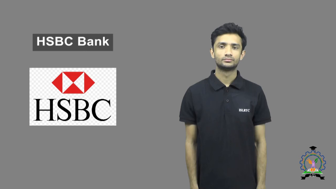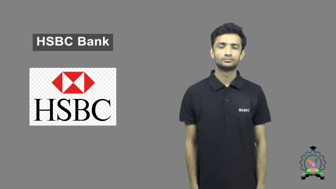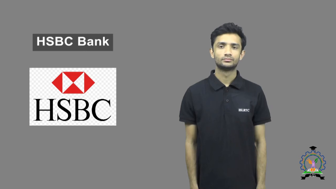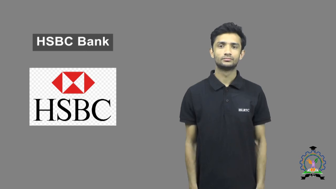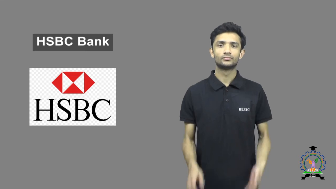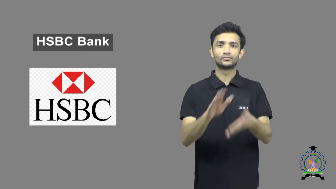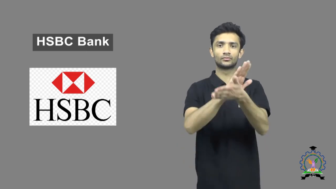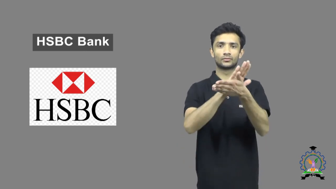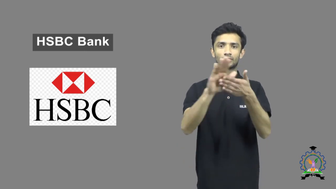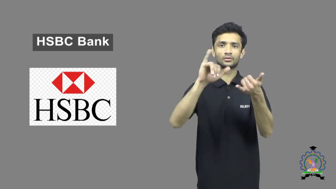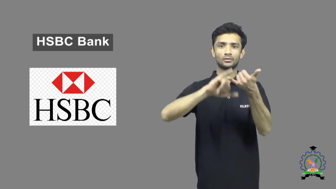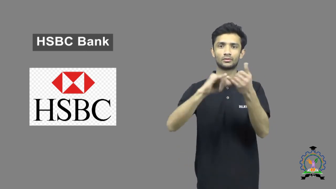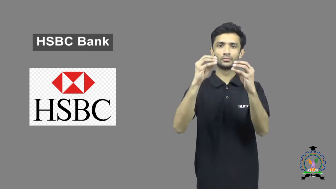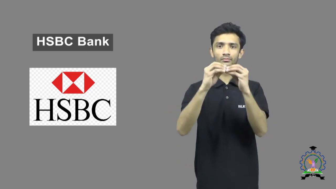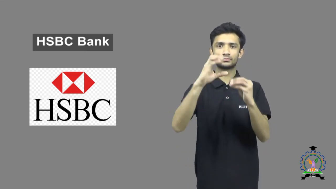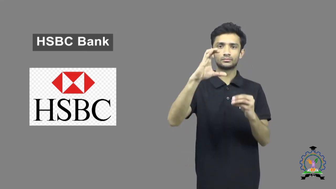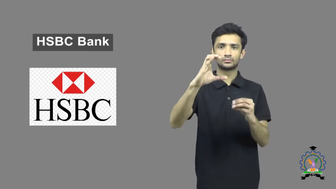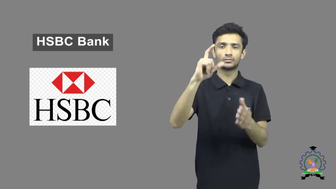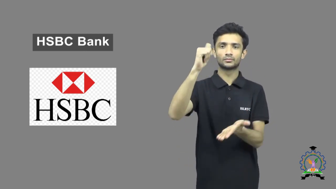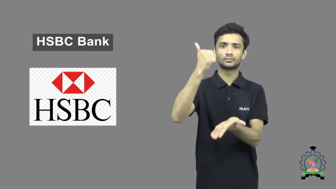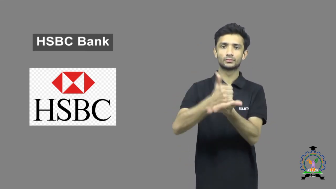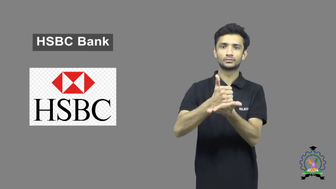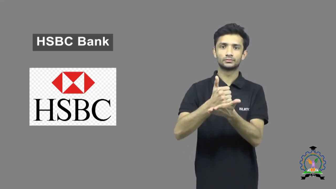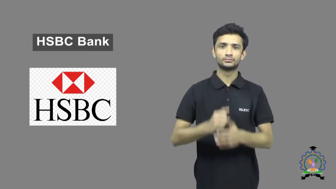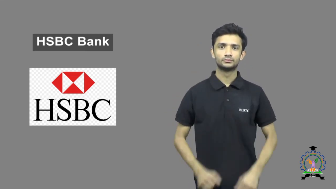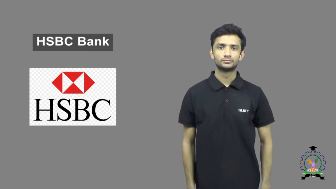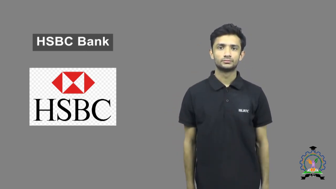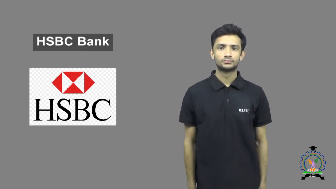HSBC Bank